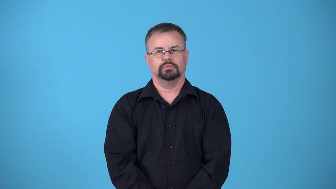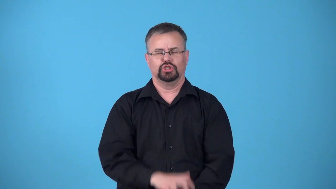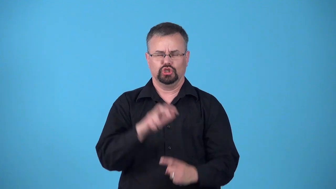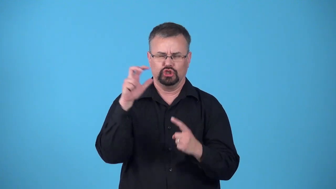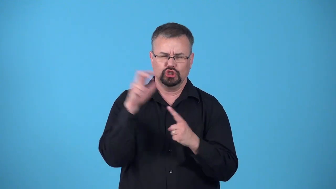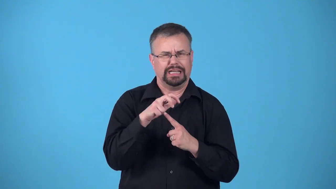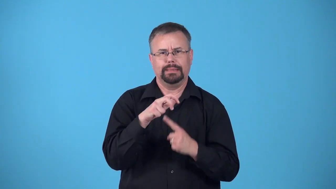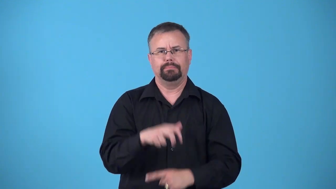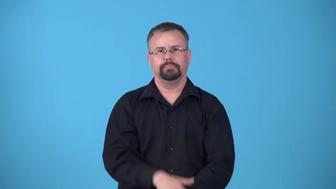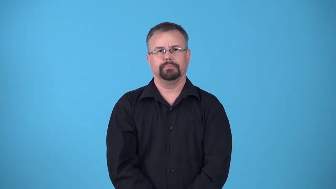how's that for a topper